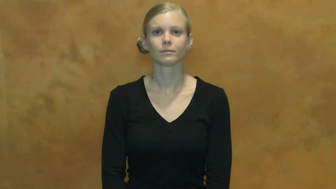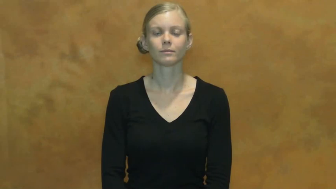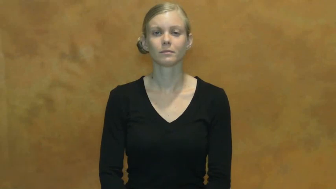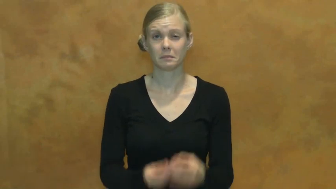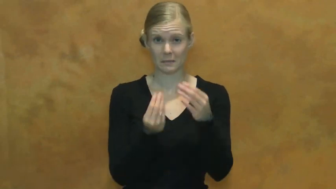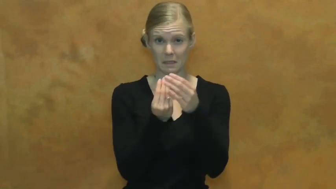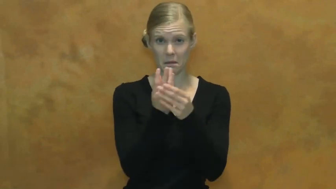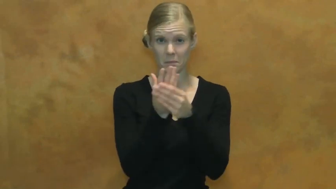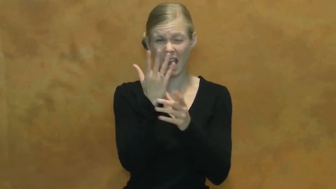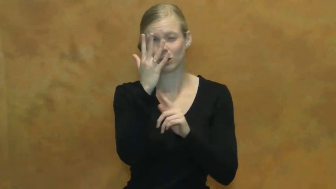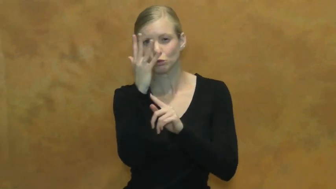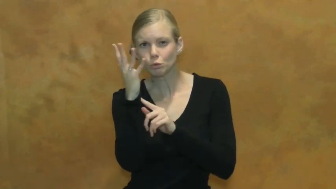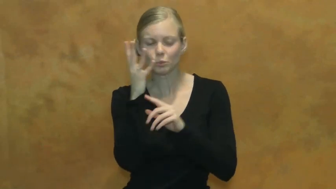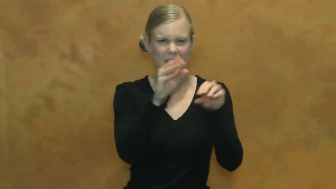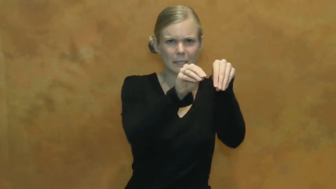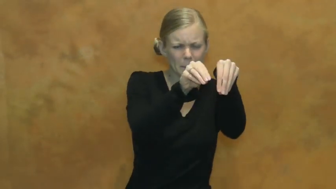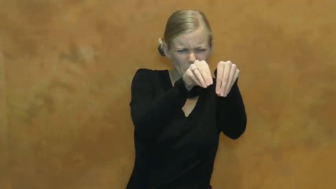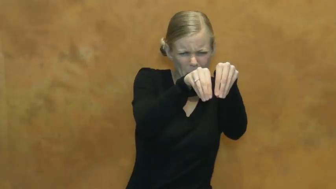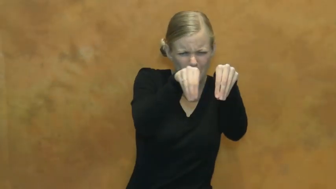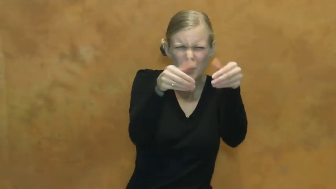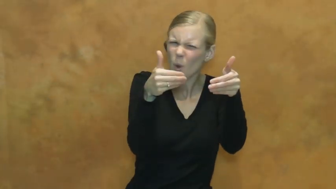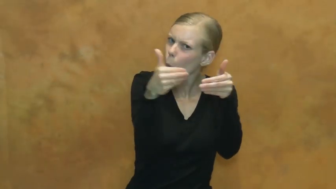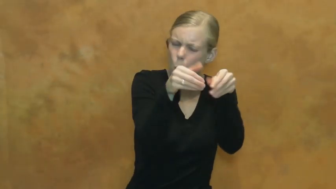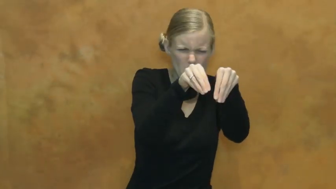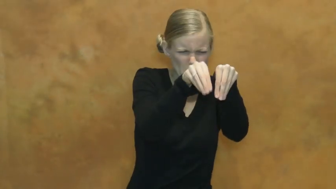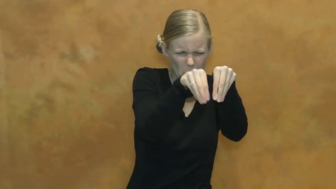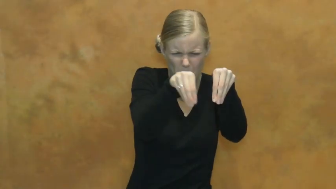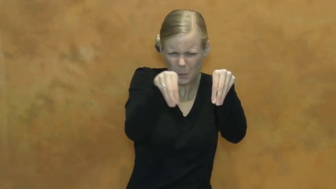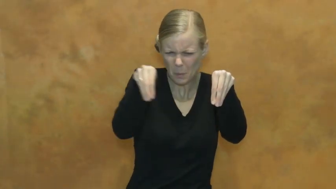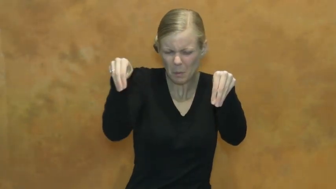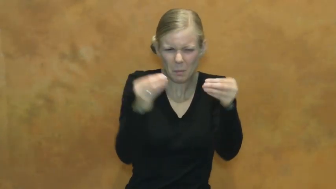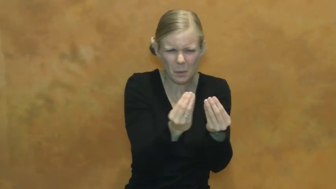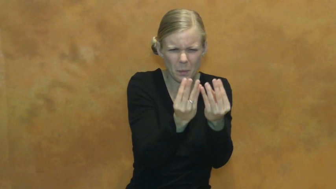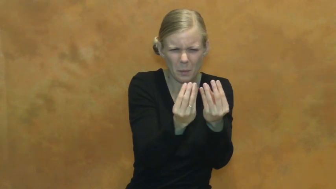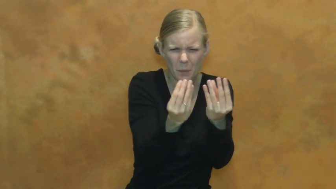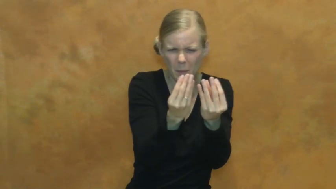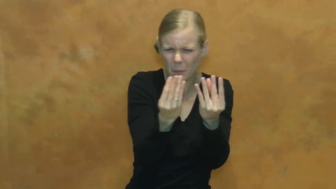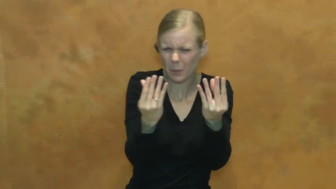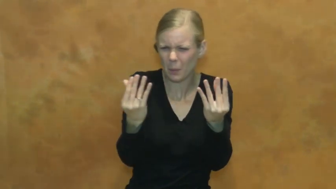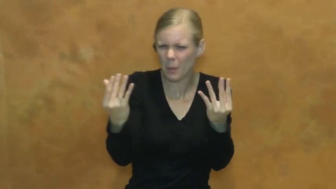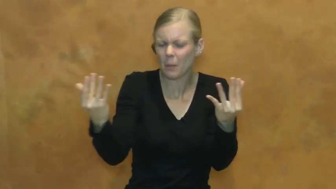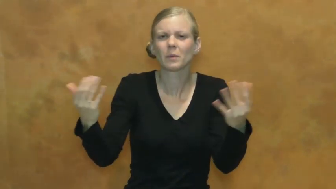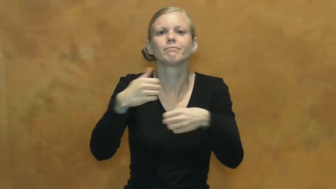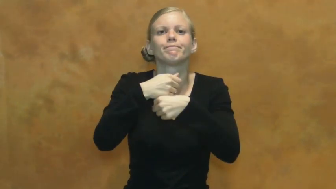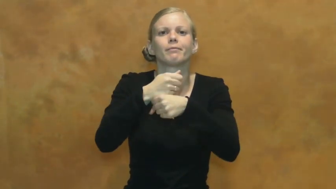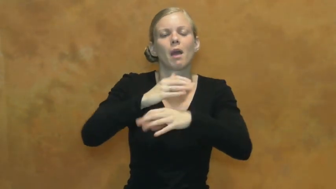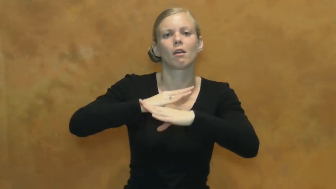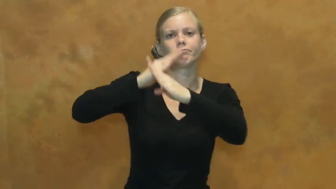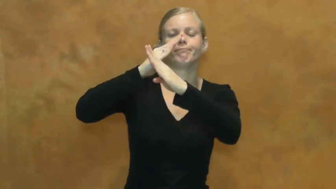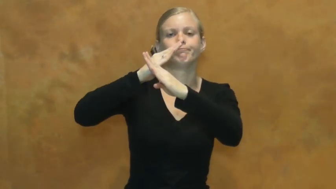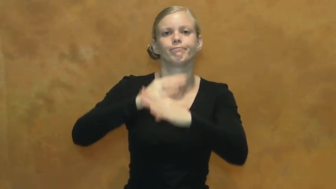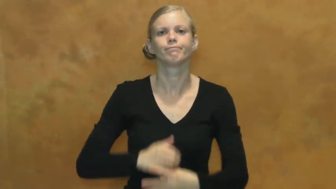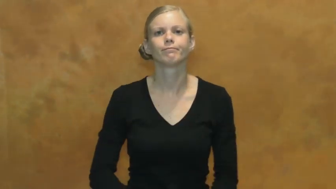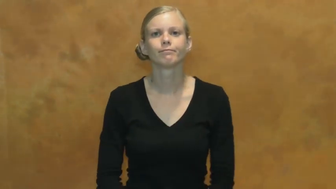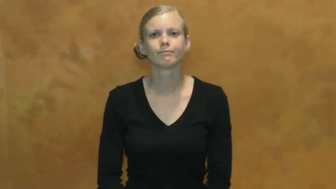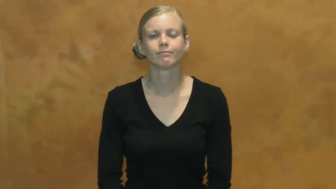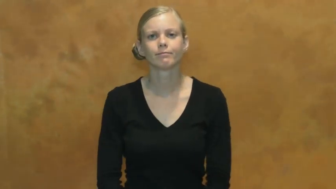hedgerow